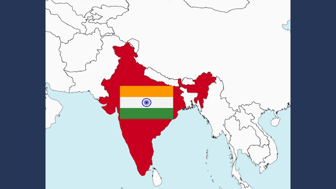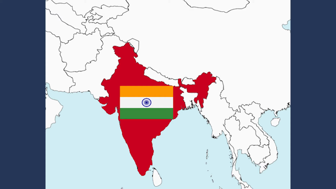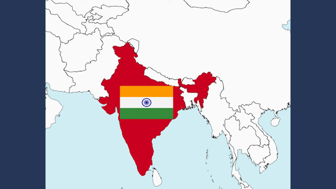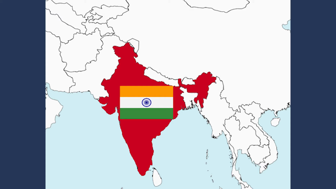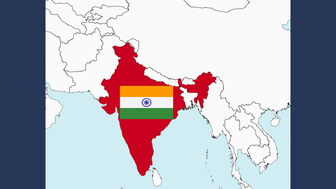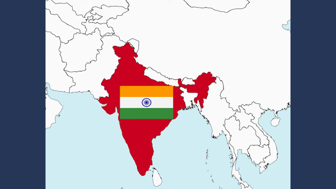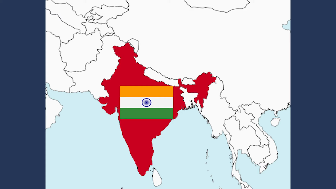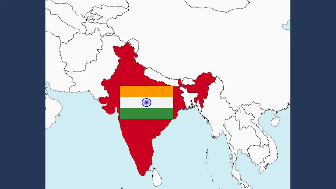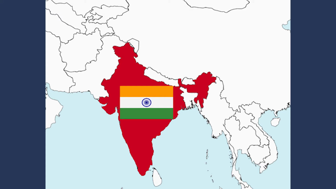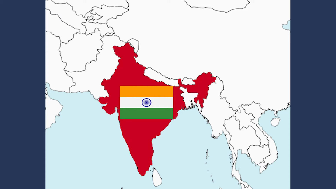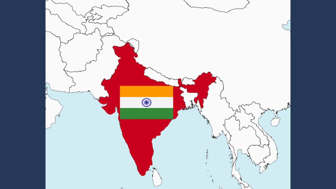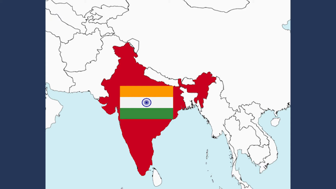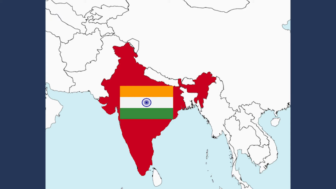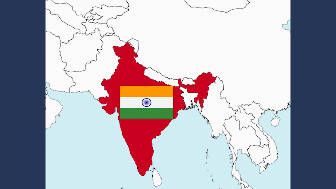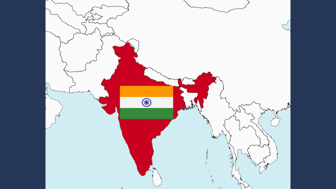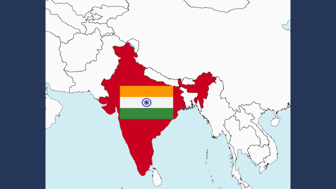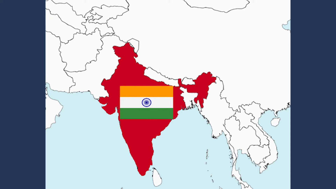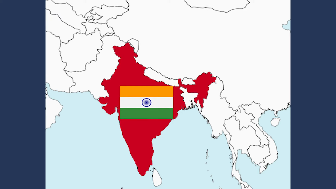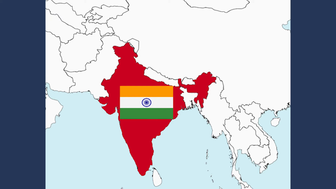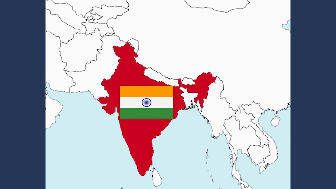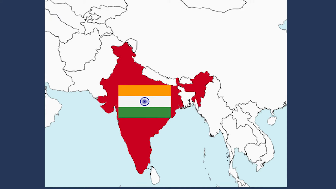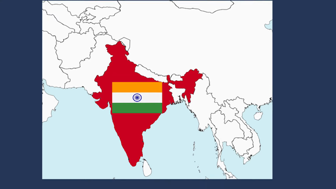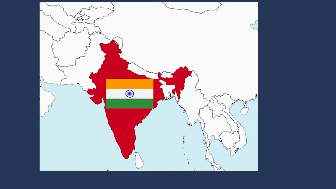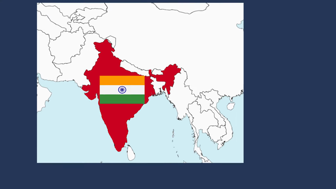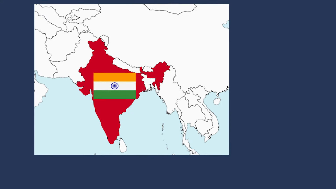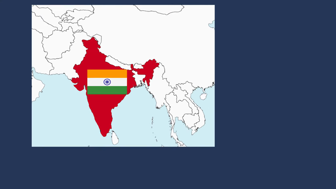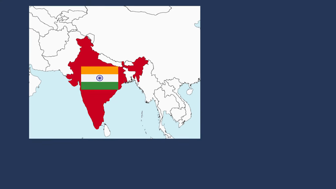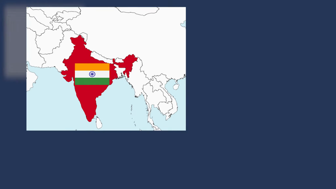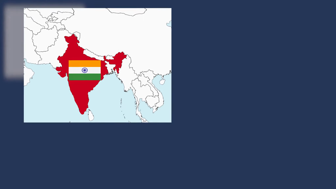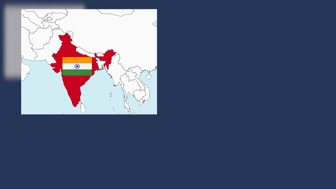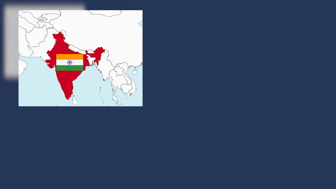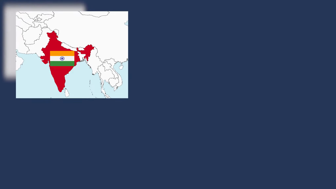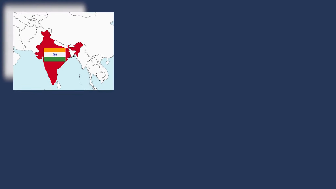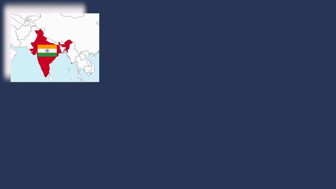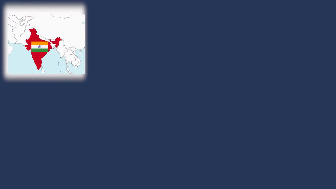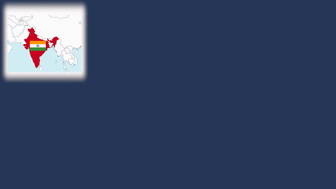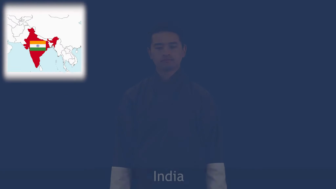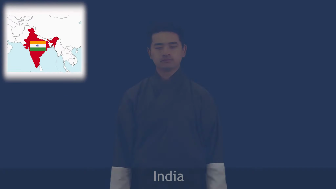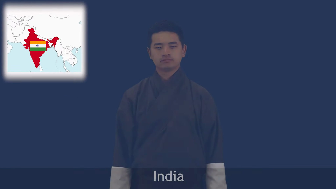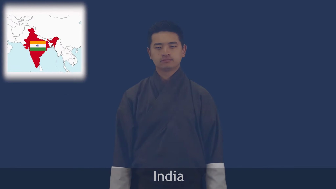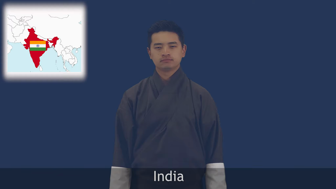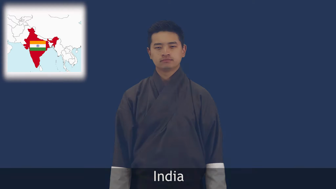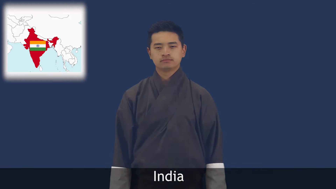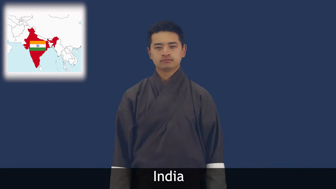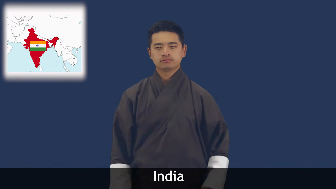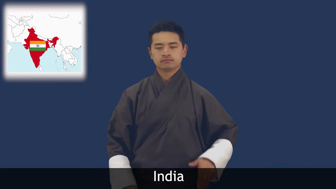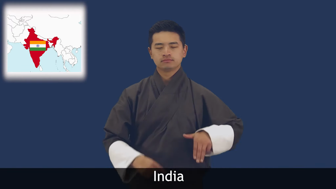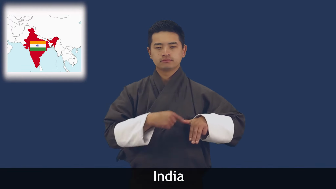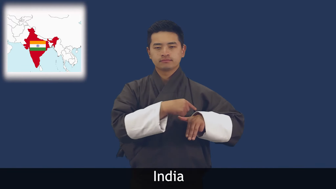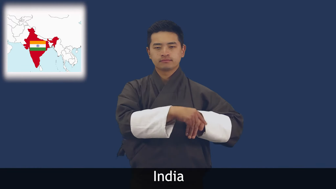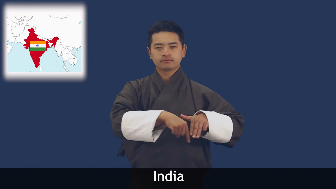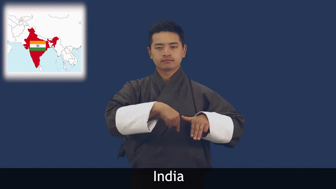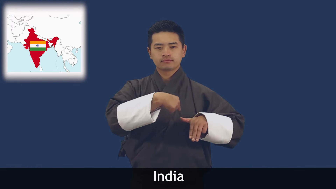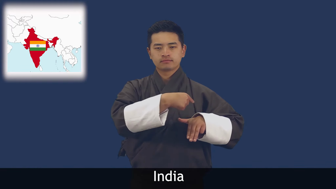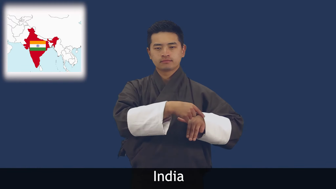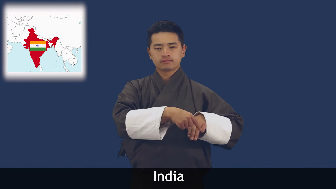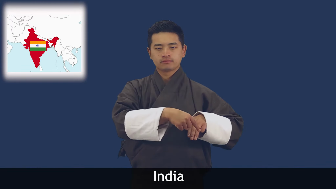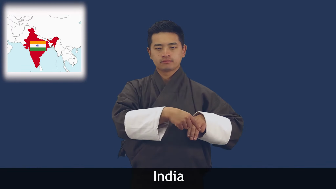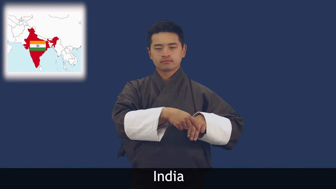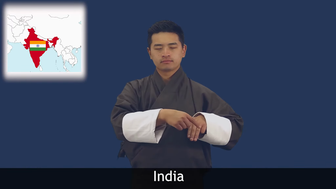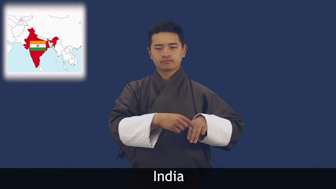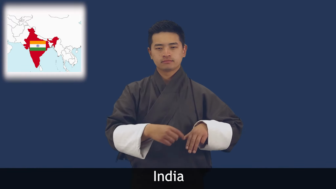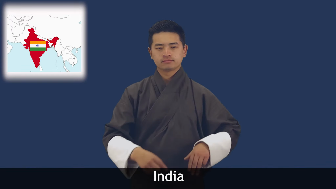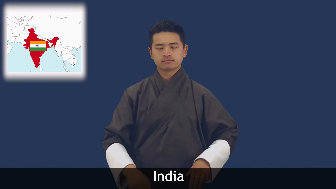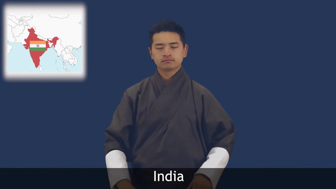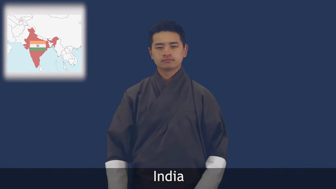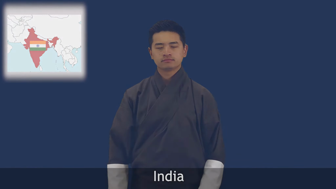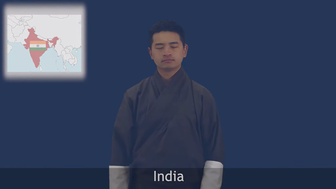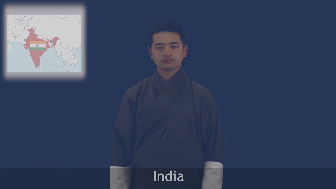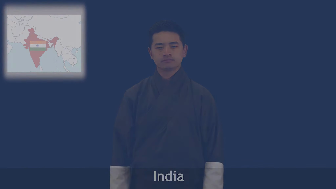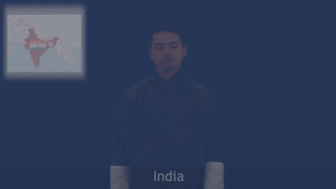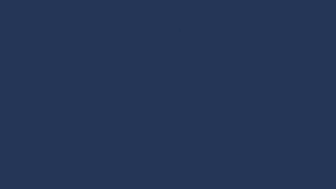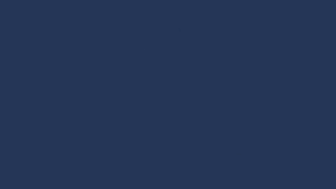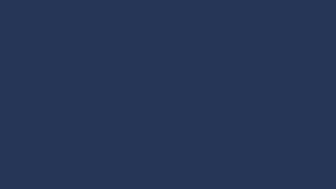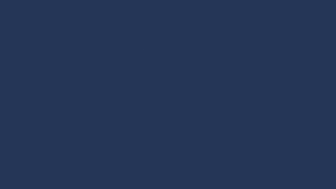India